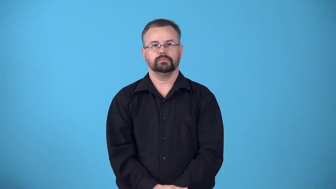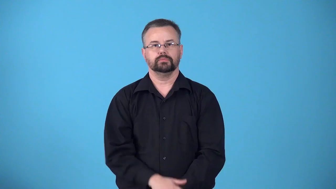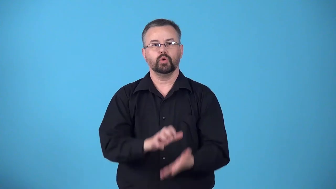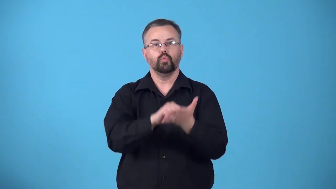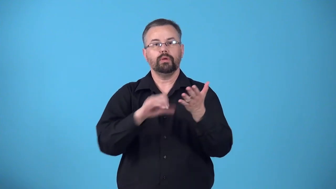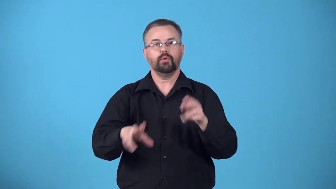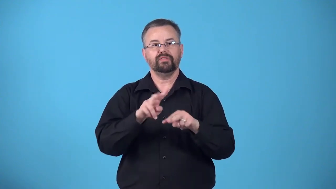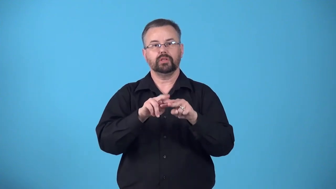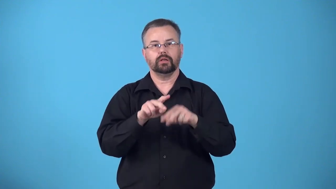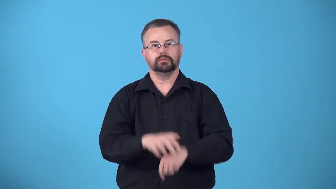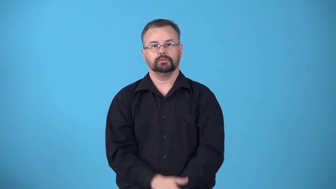desalinize